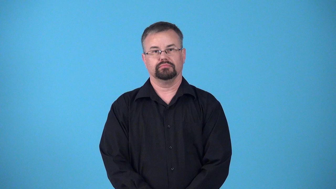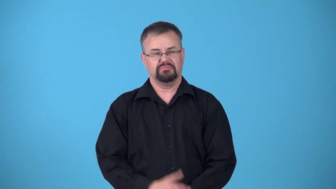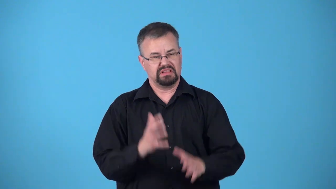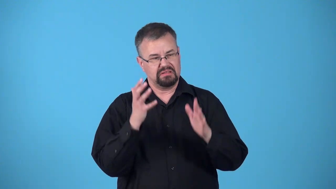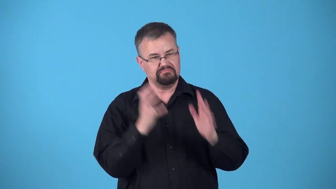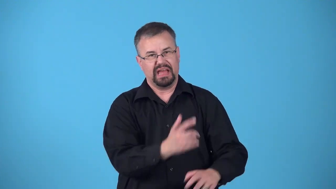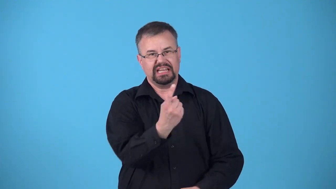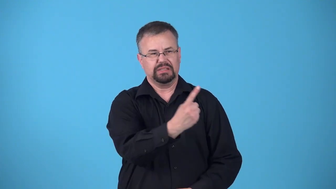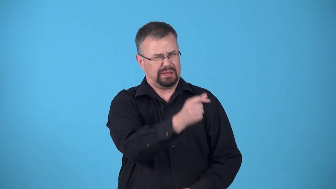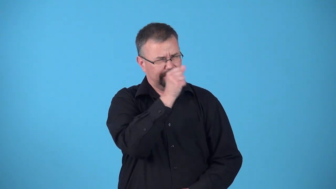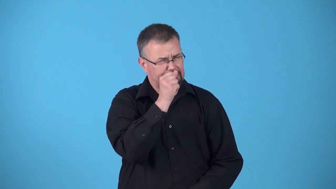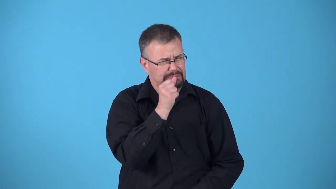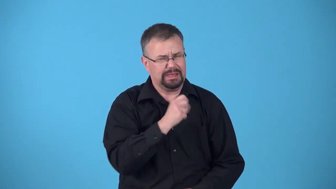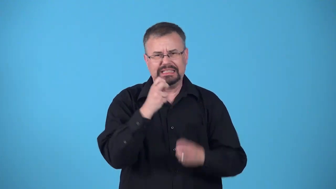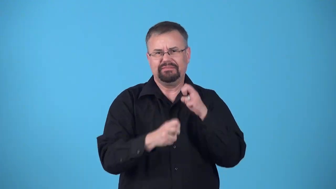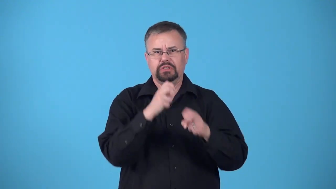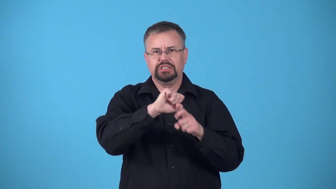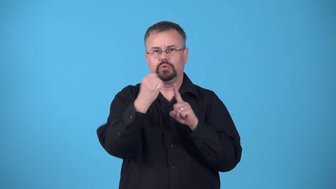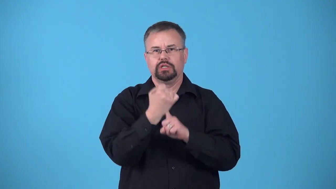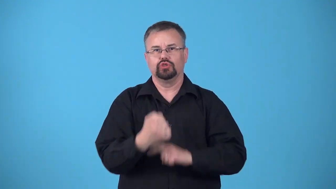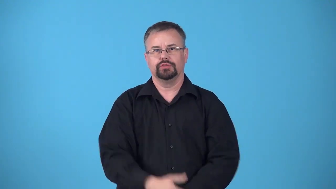in a lurch